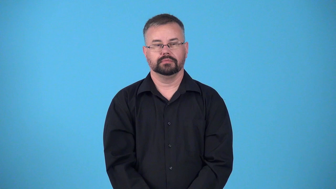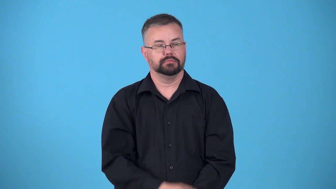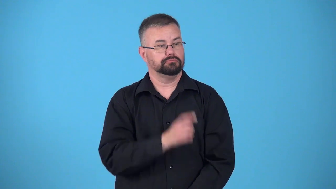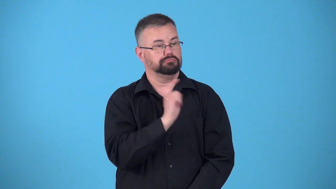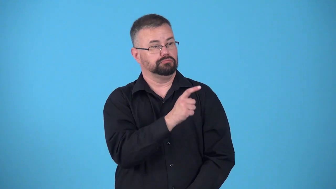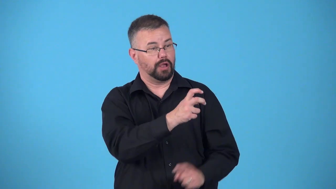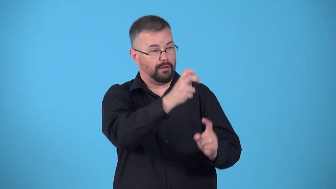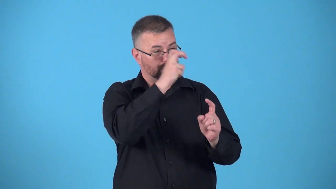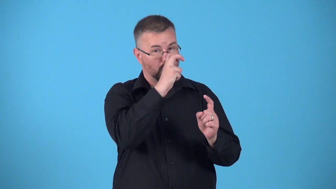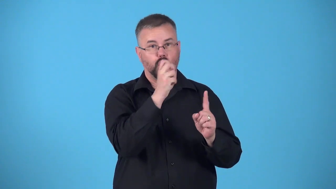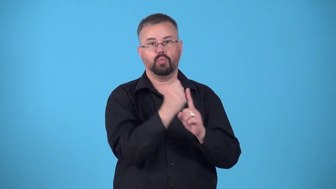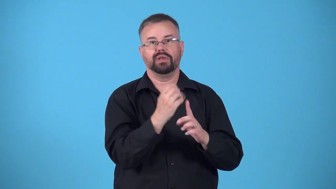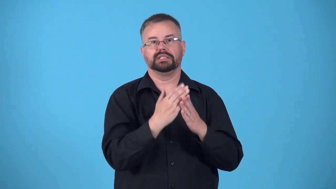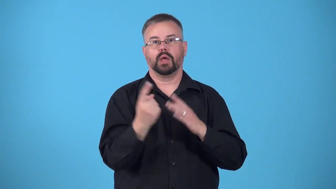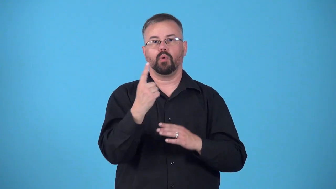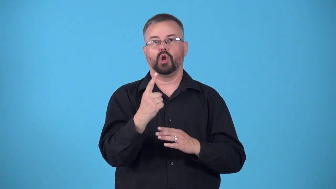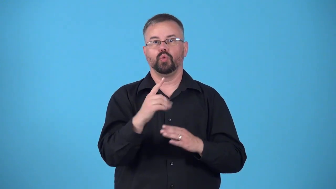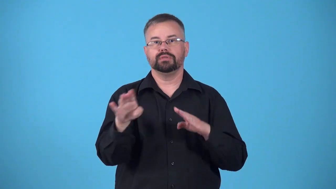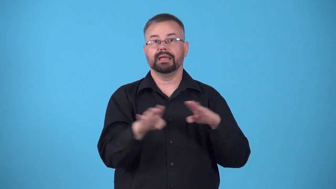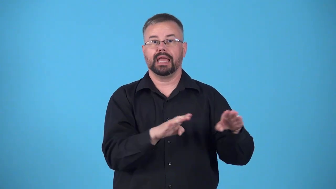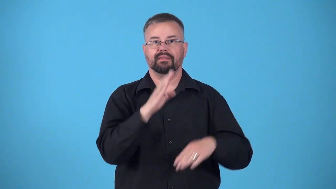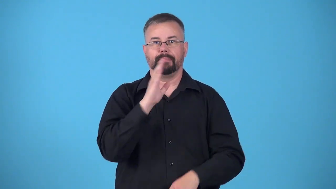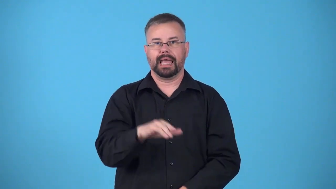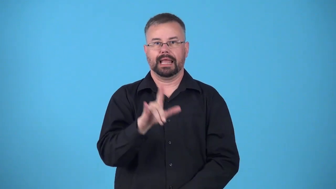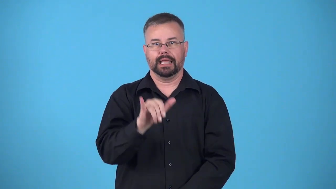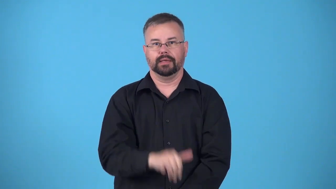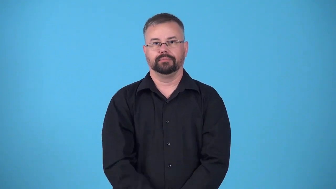sit on